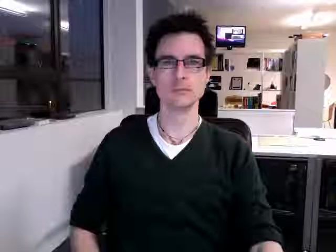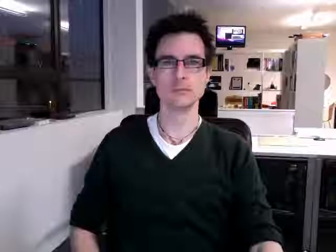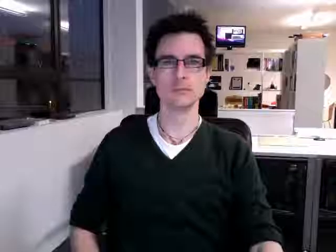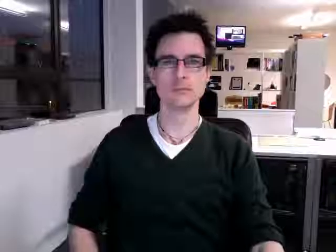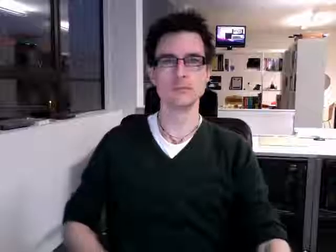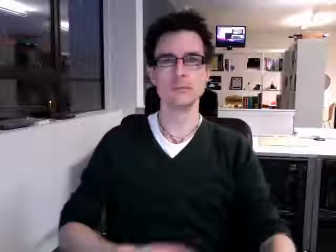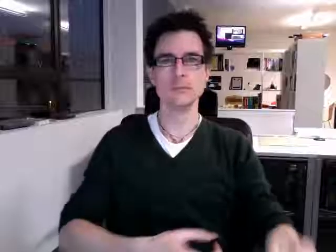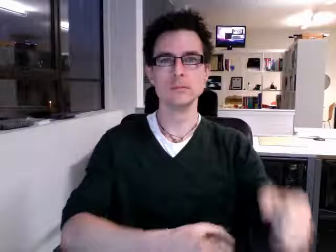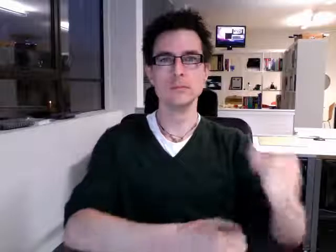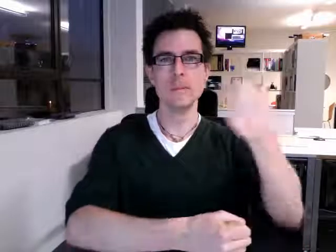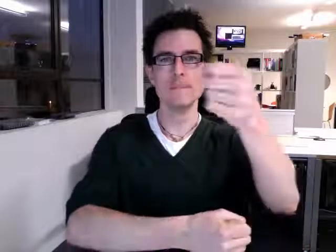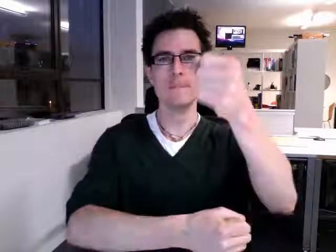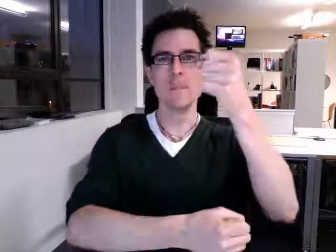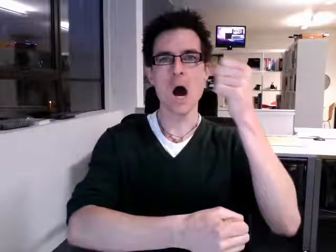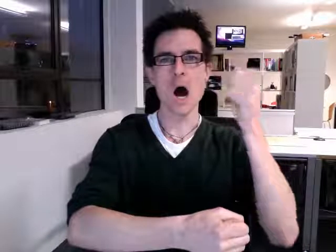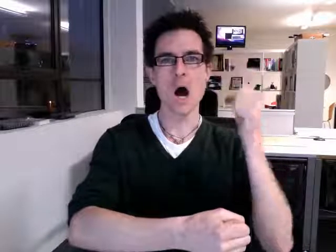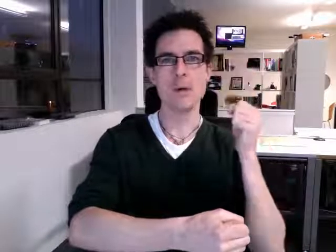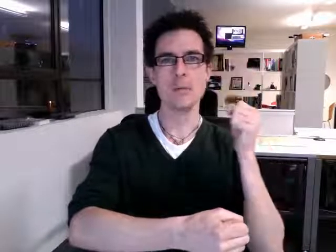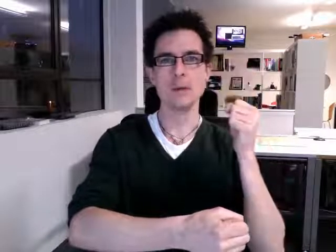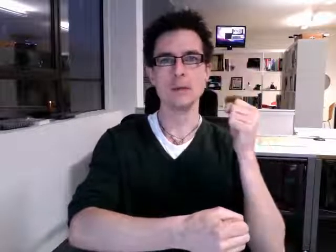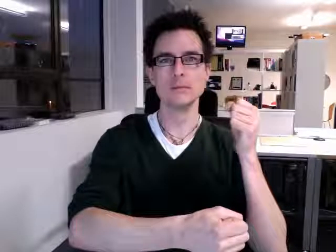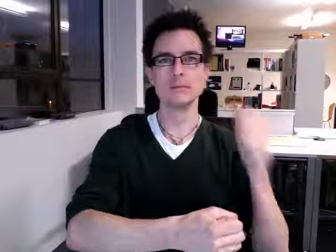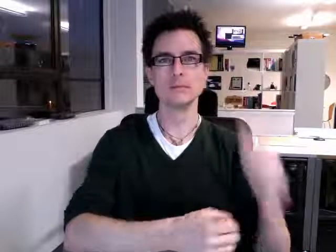pub